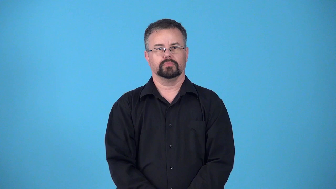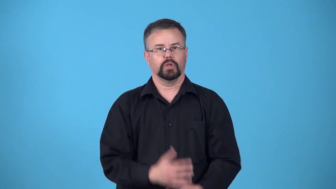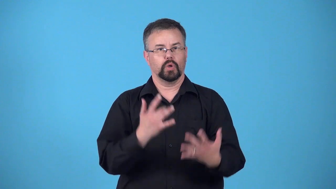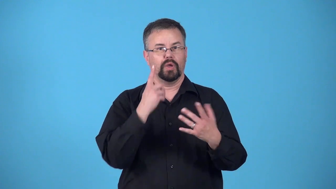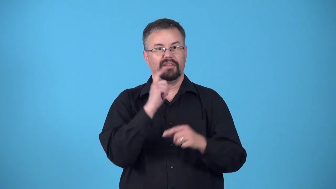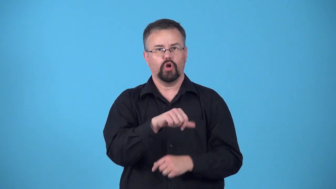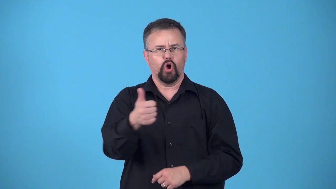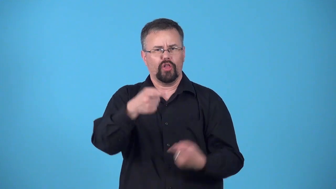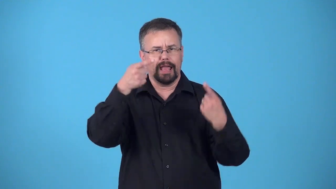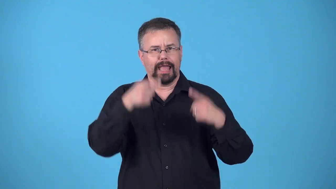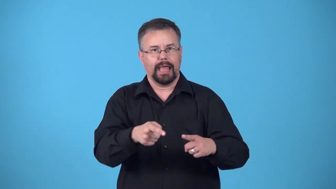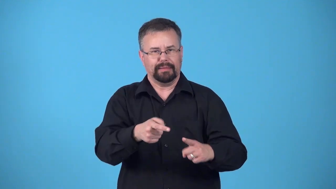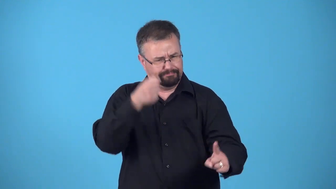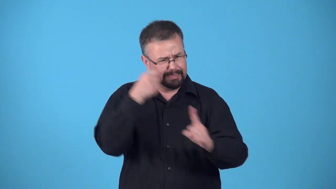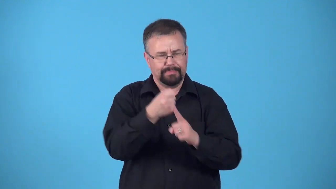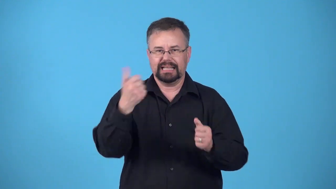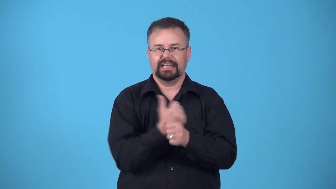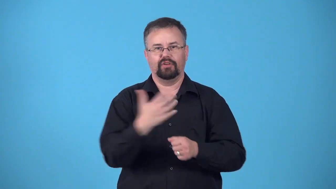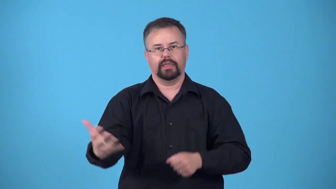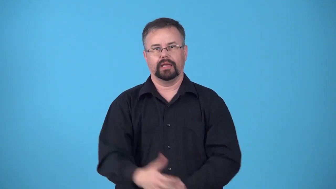waiting for the other shoe to drop